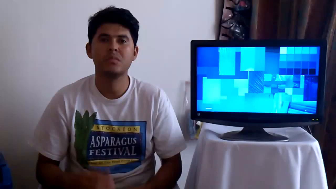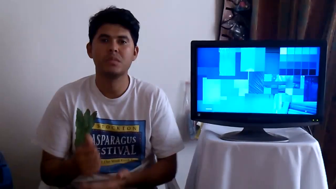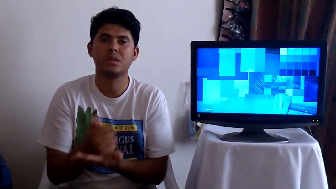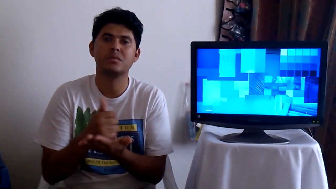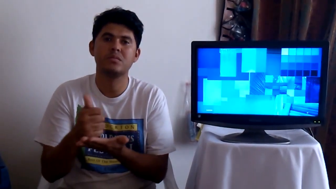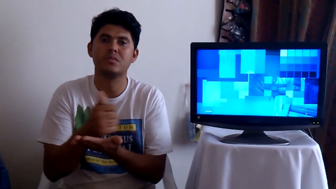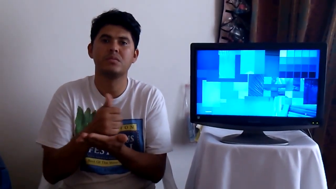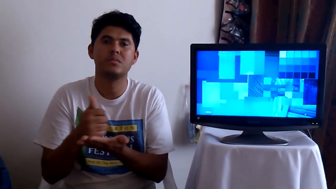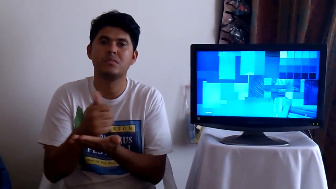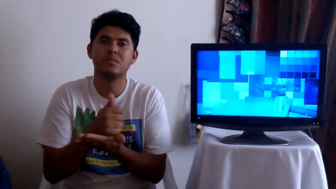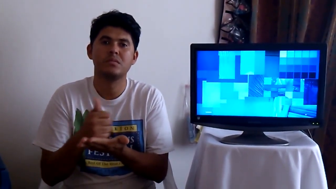blue